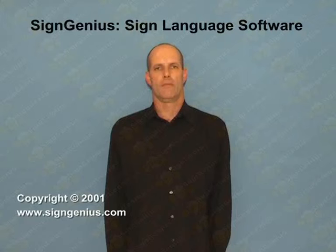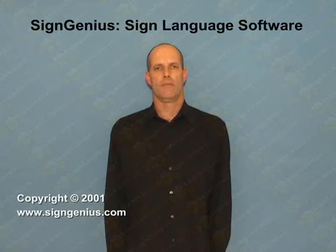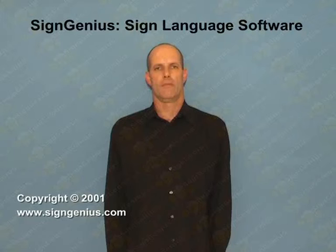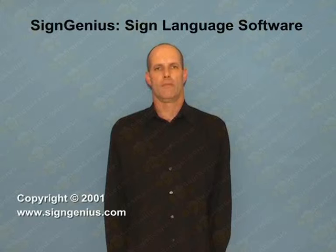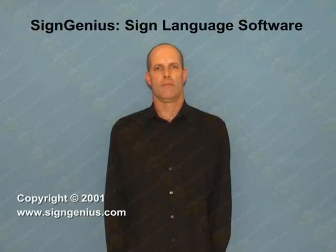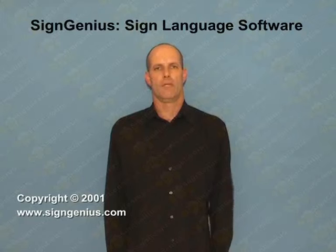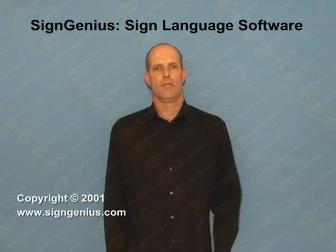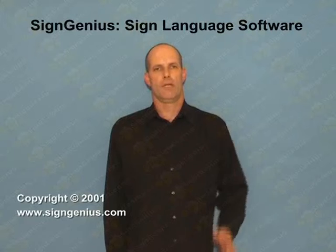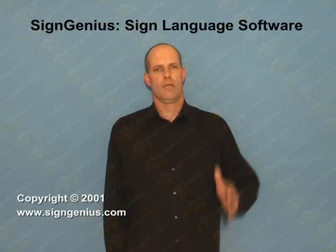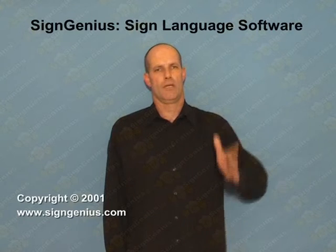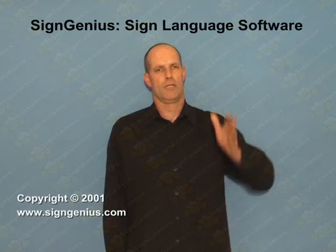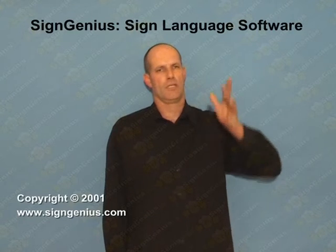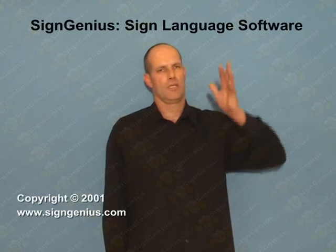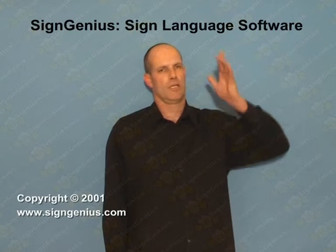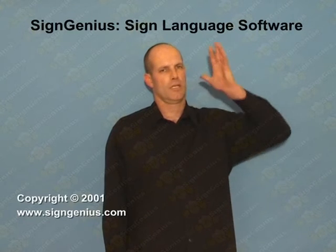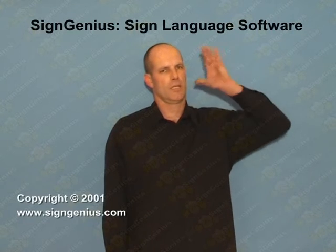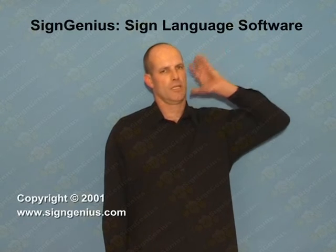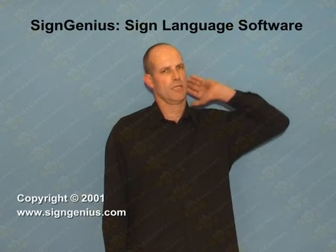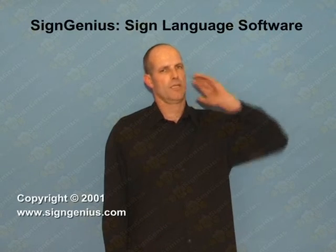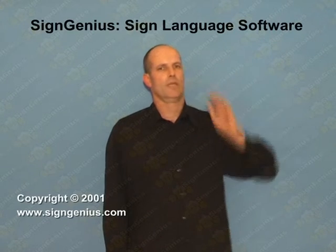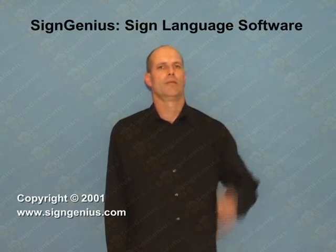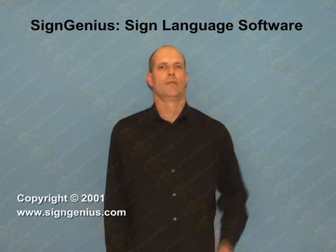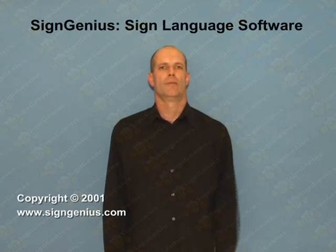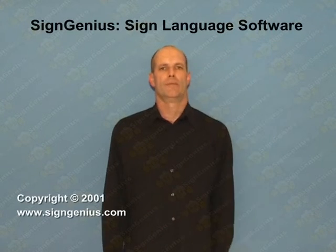ANCIENT